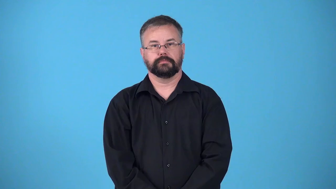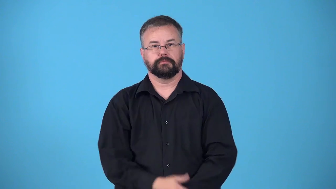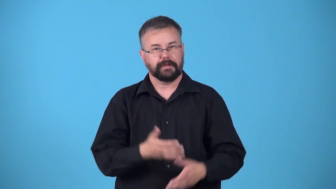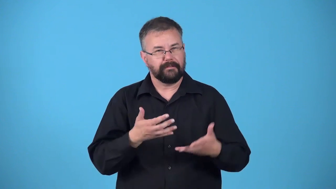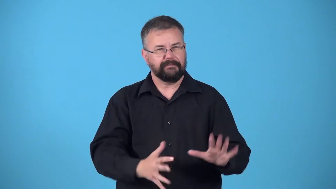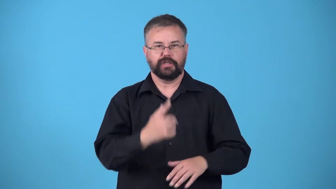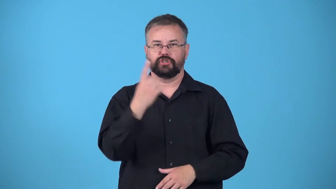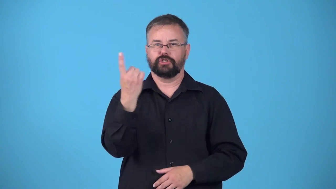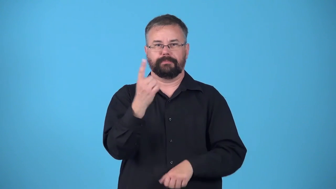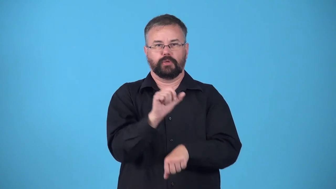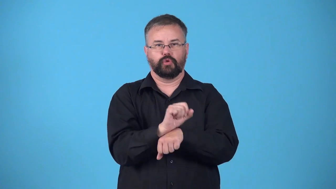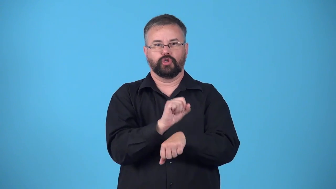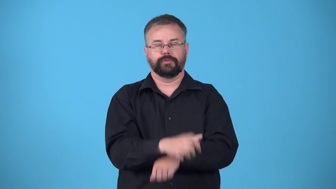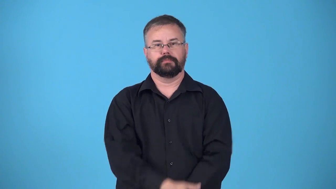complete, dispose of